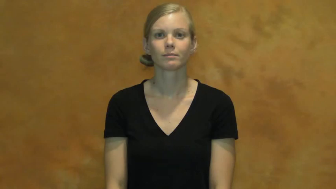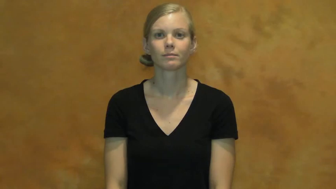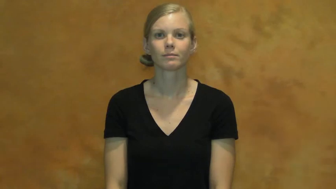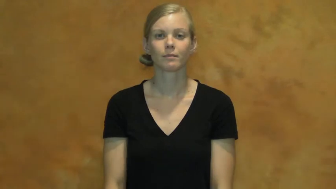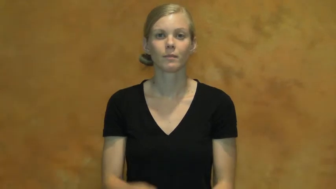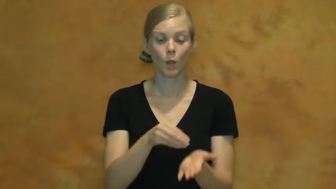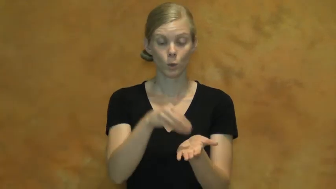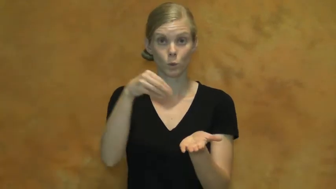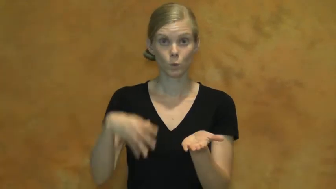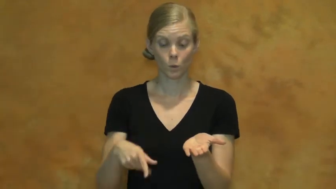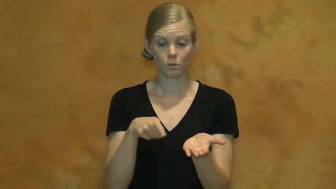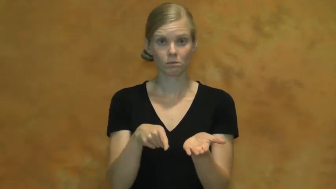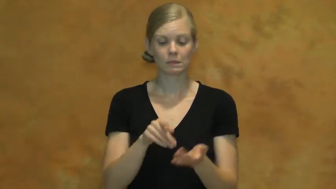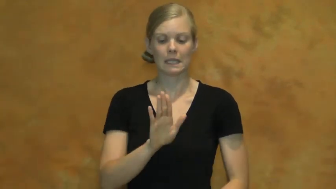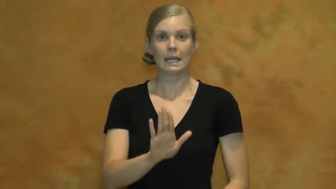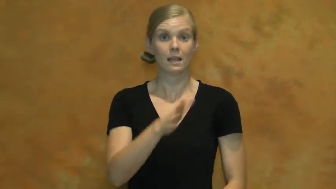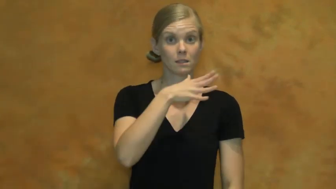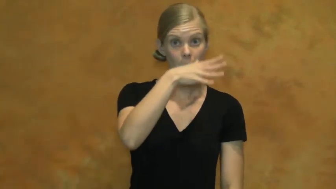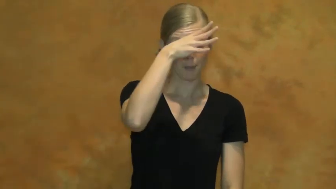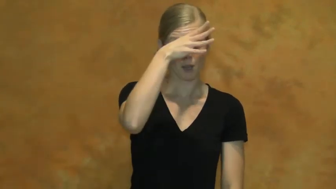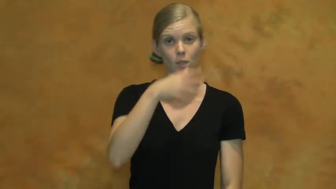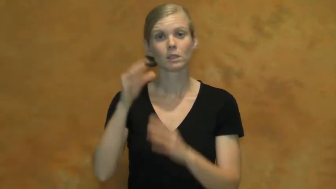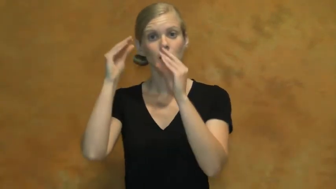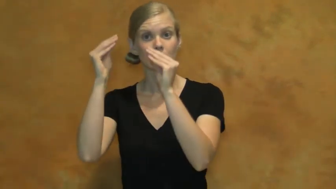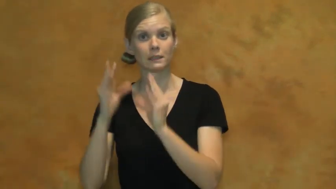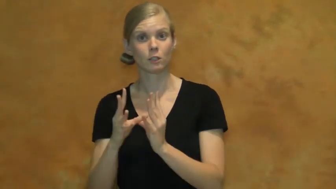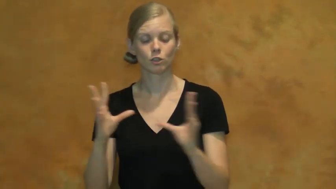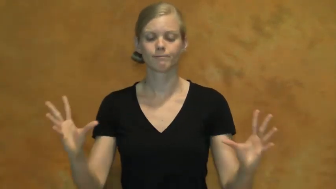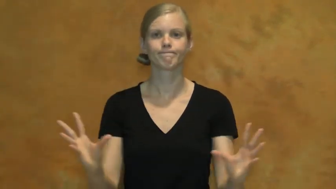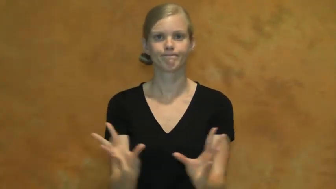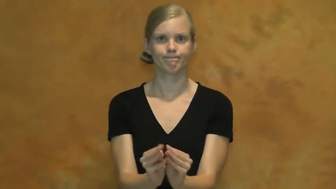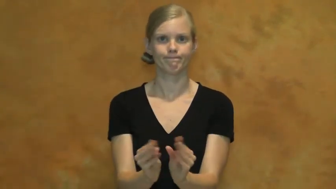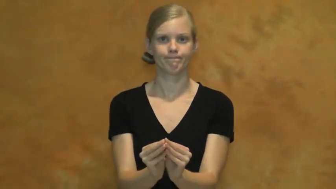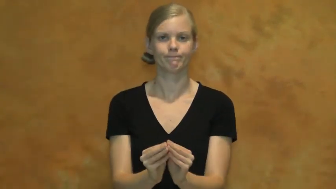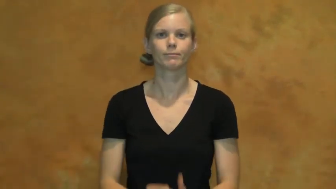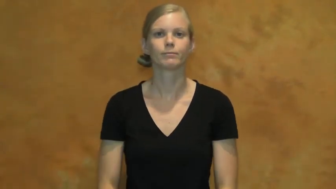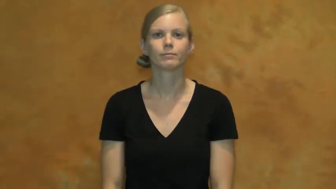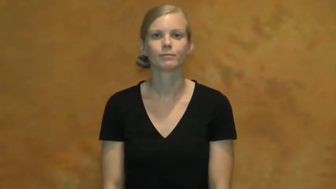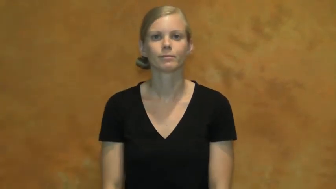parent teacher meeting